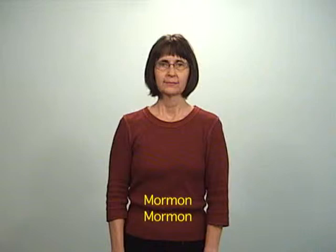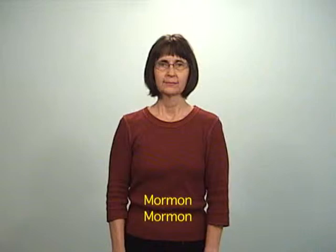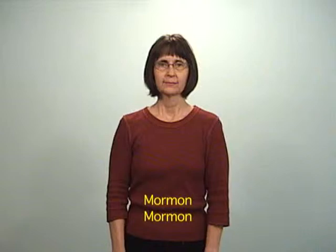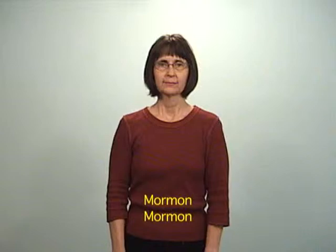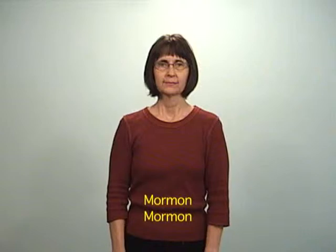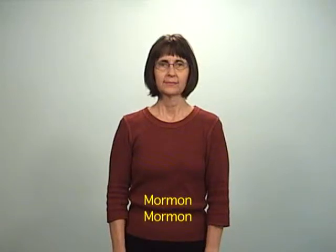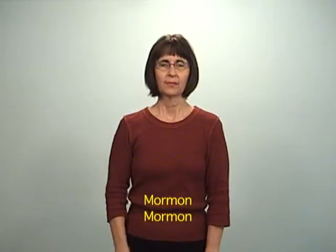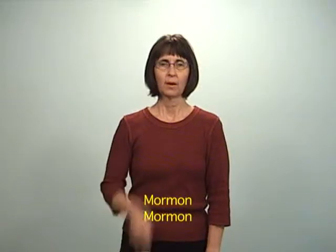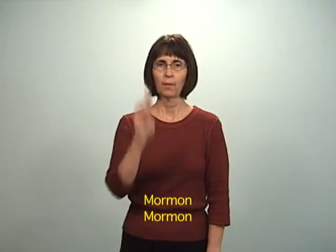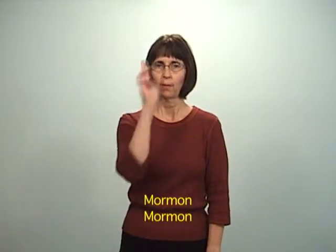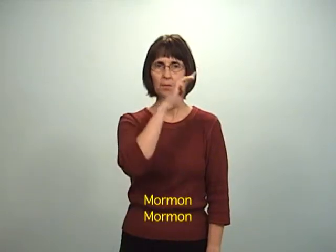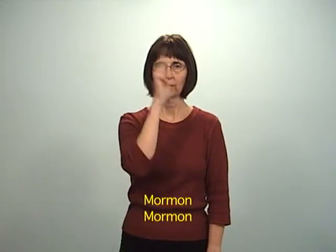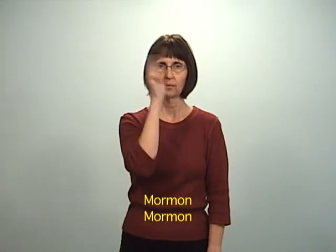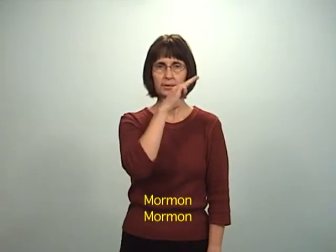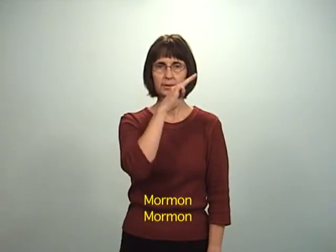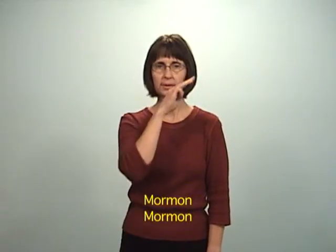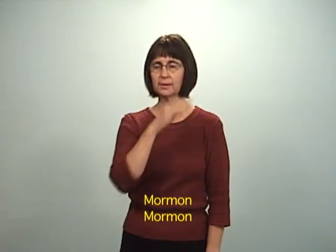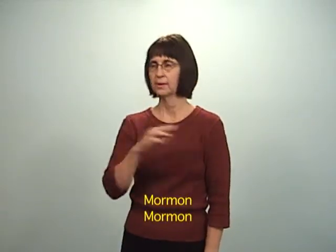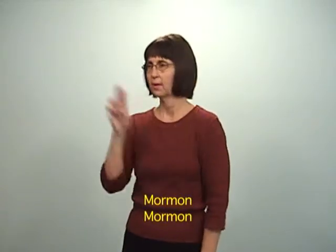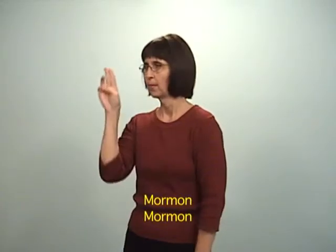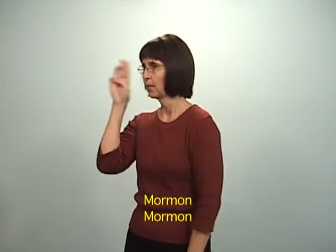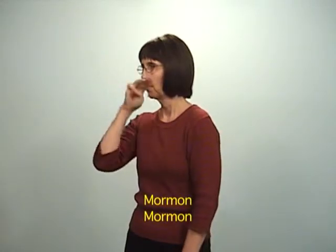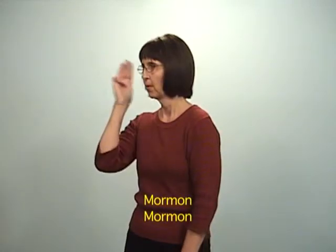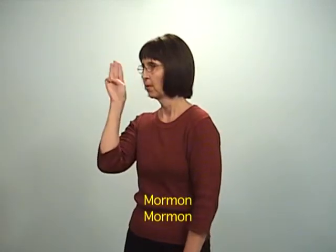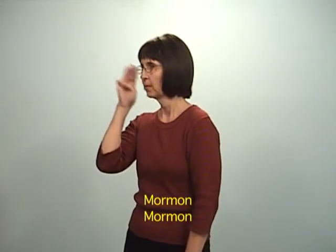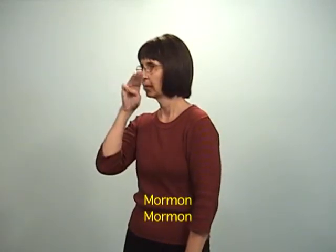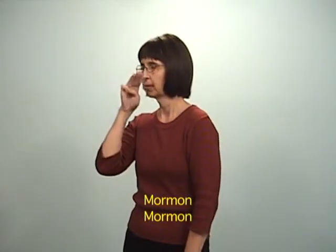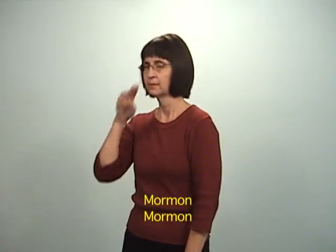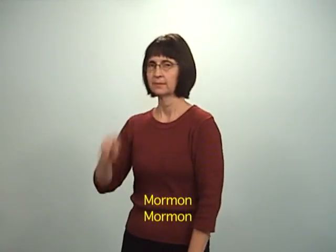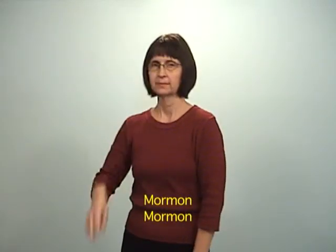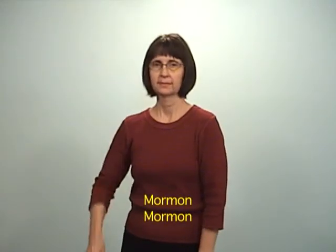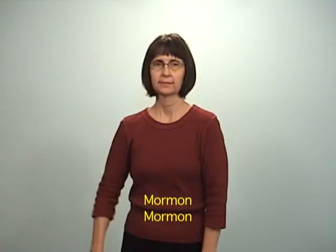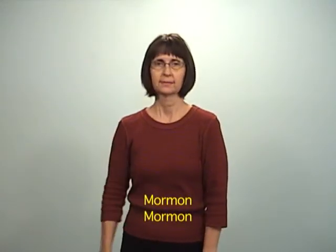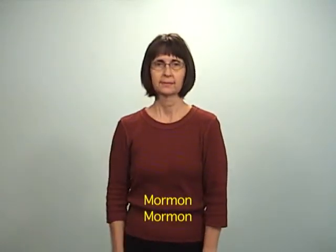Mormon